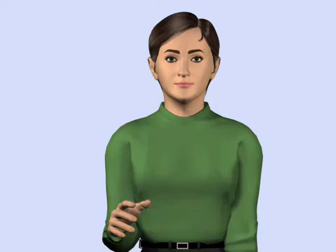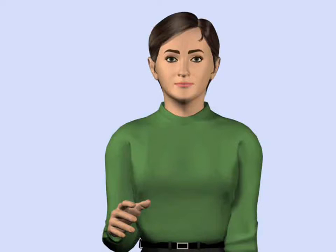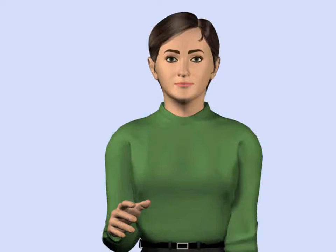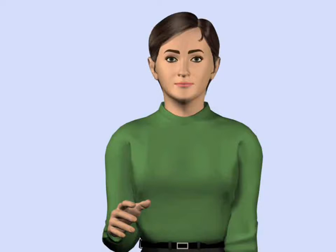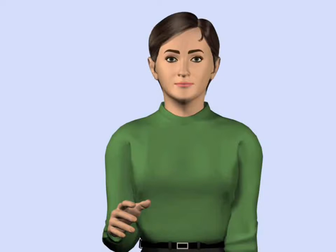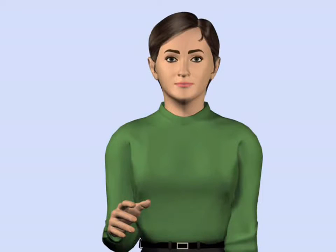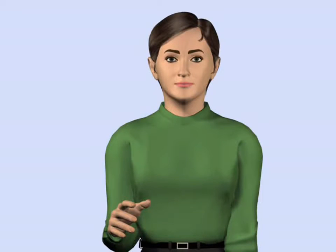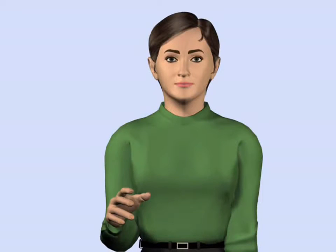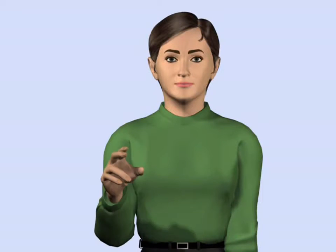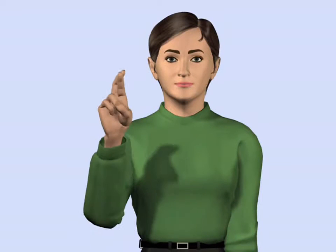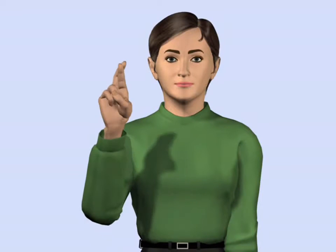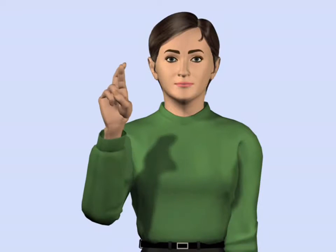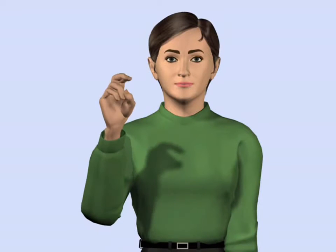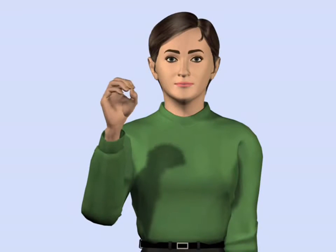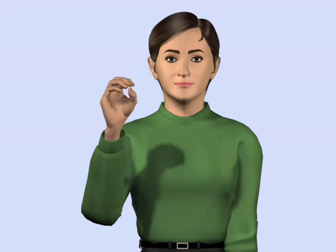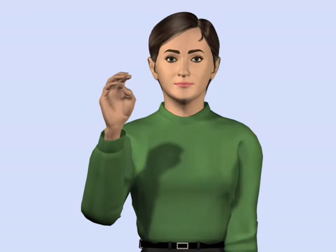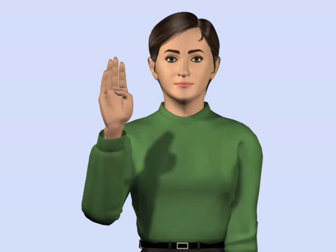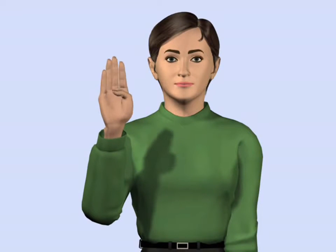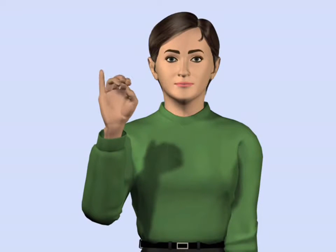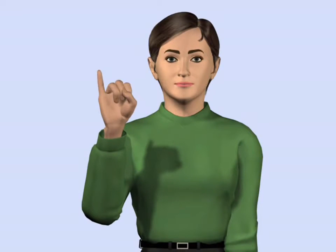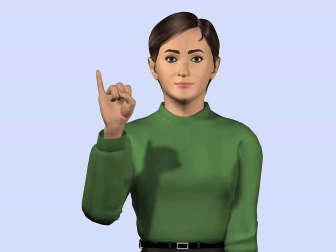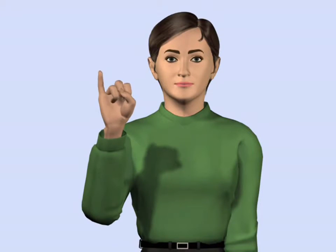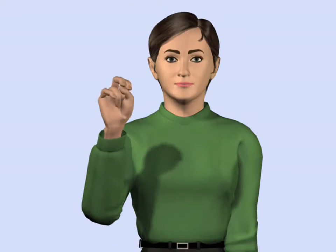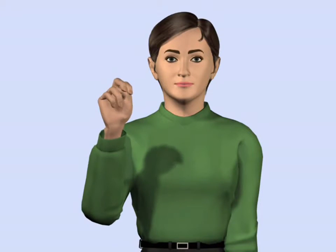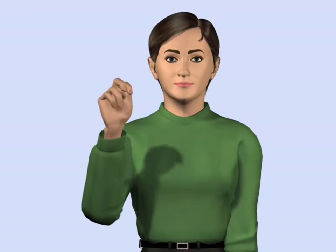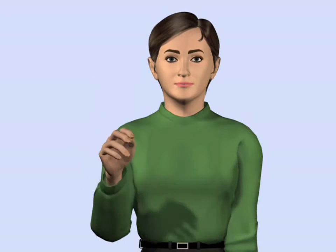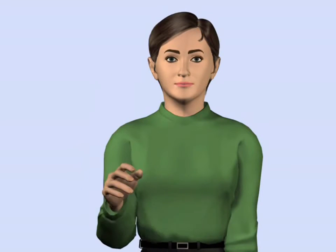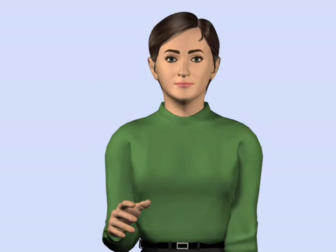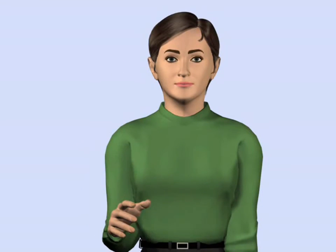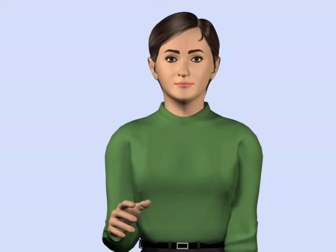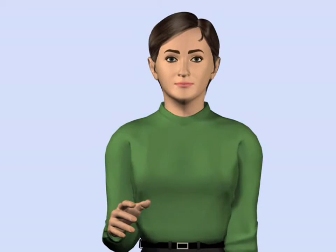robin-bird